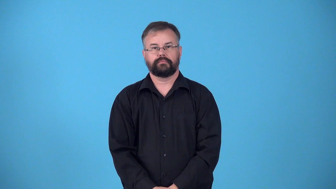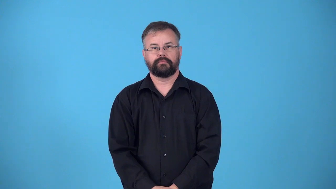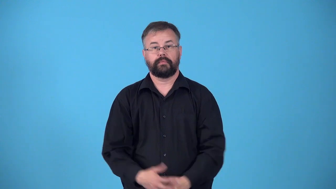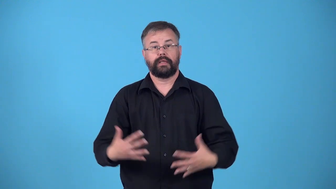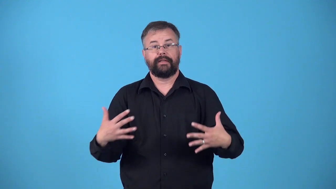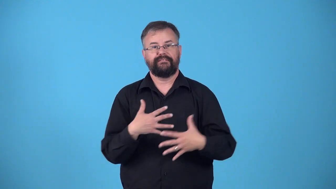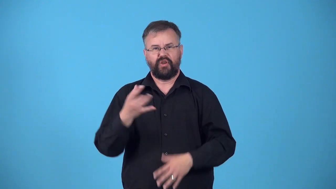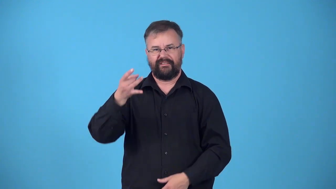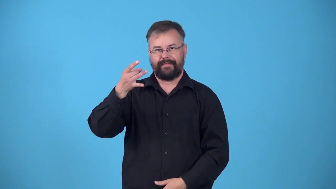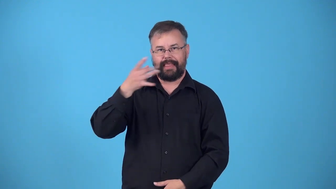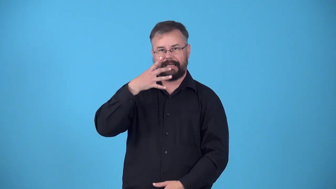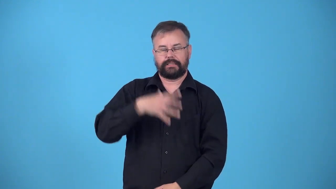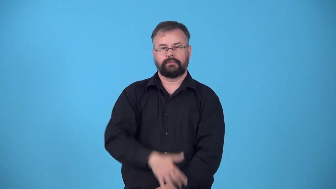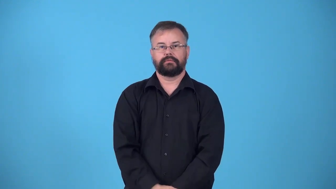photophobia